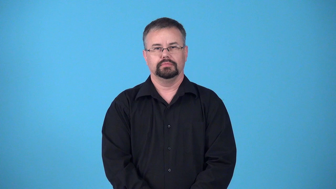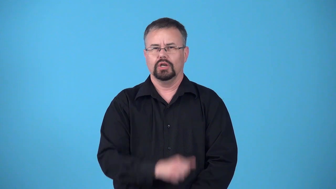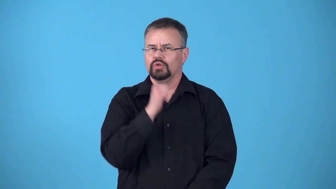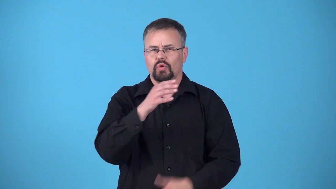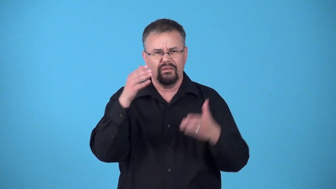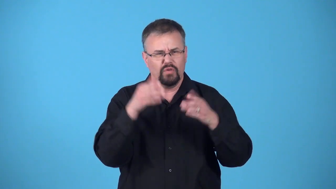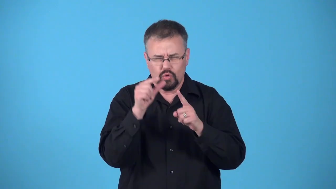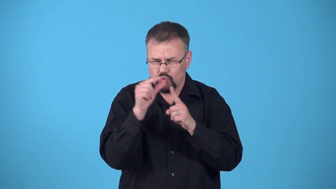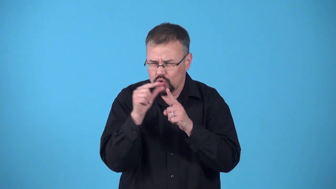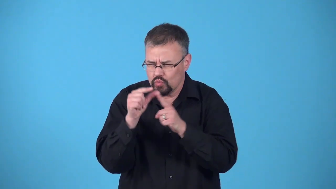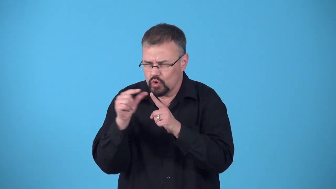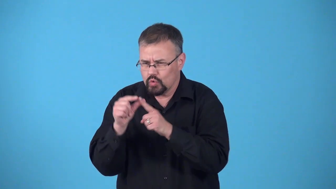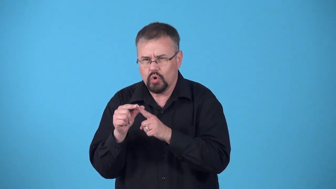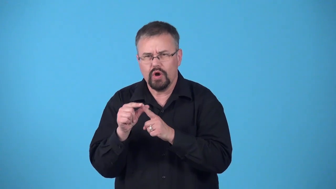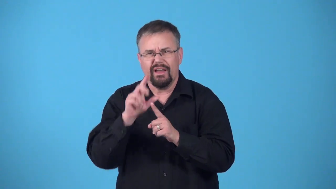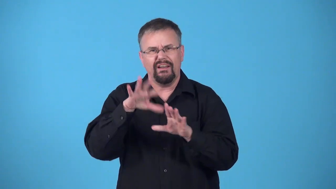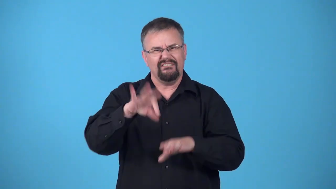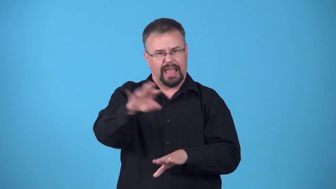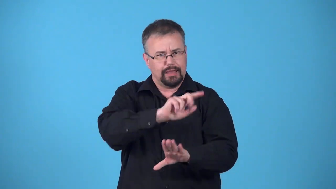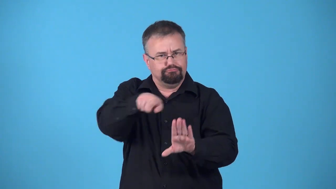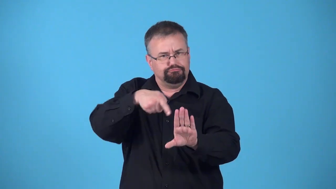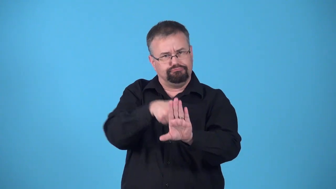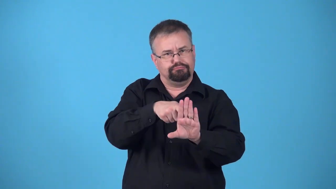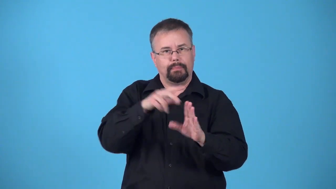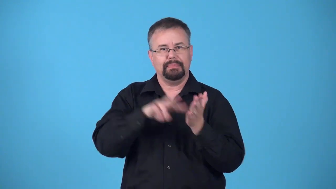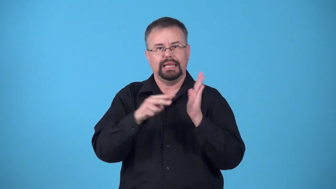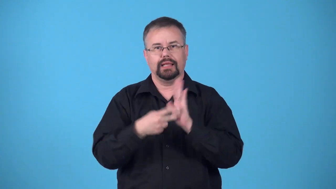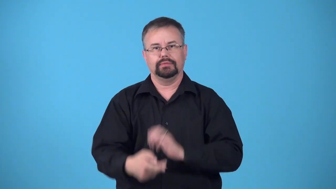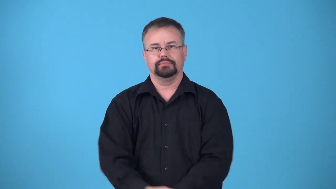read between the lines